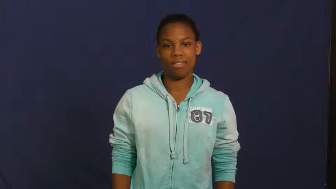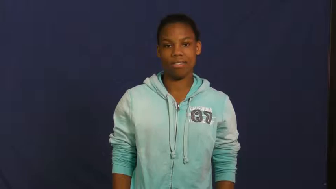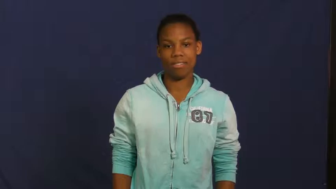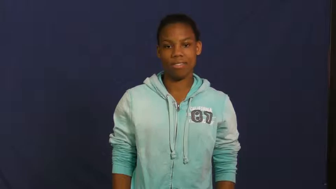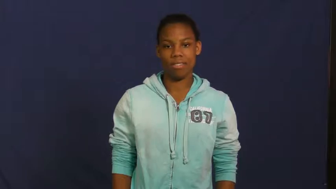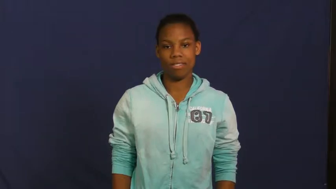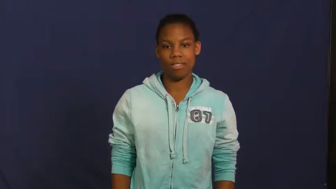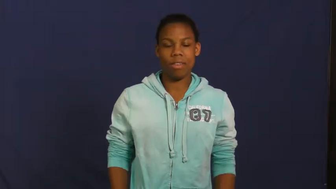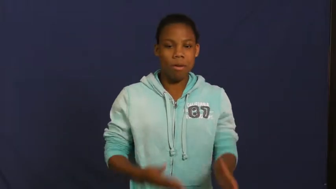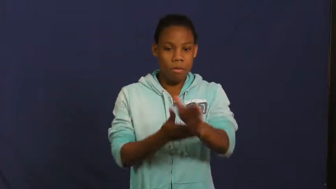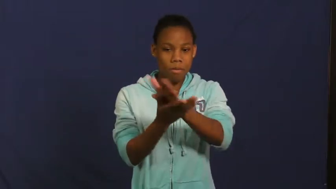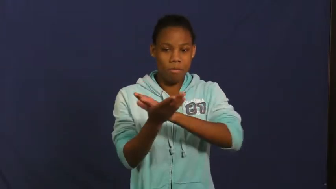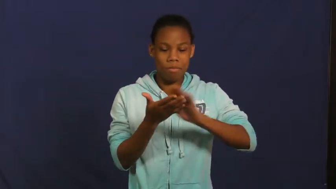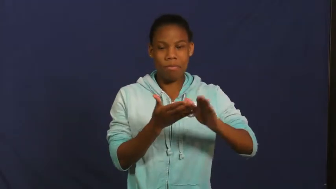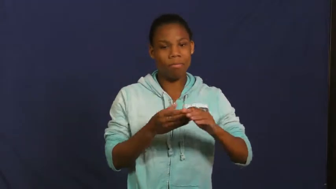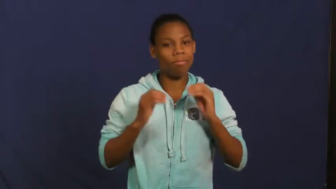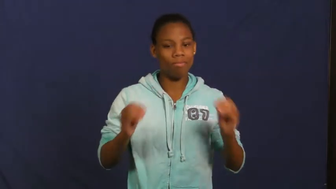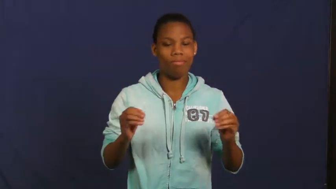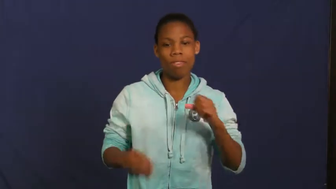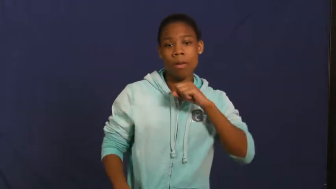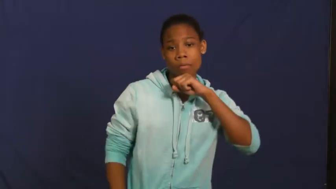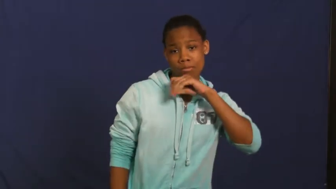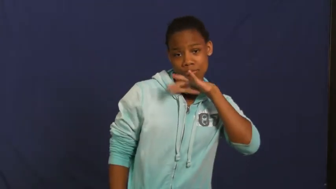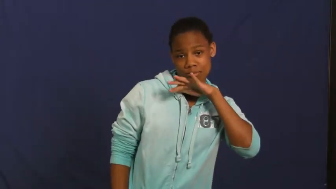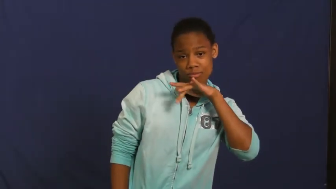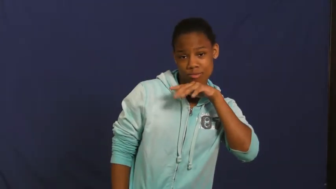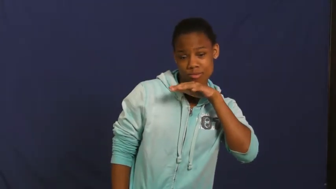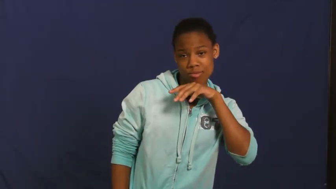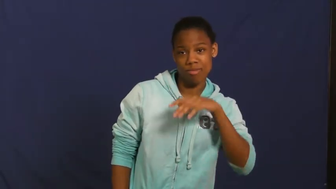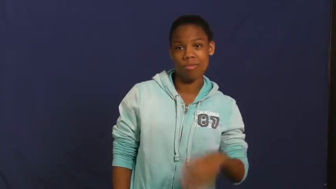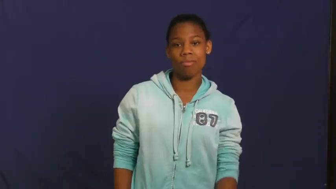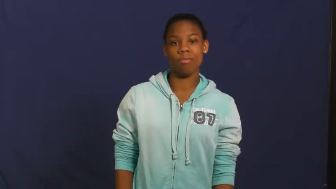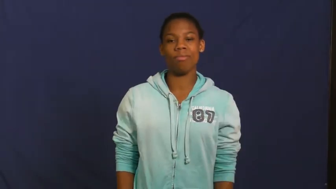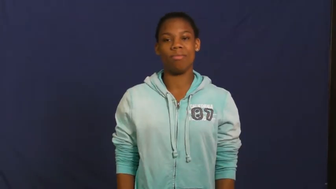kosher